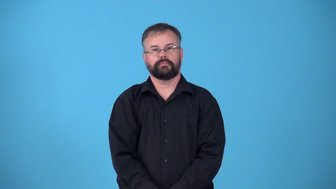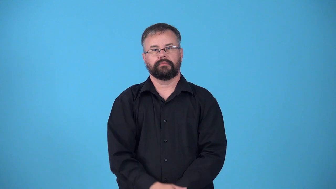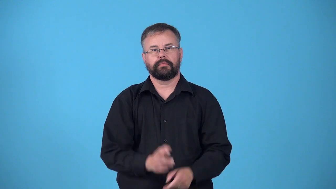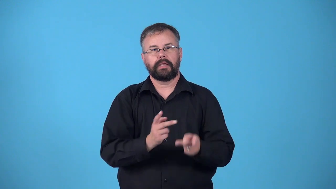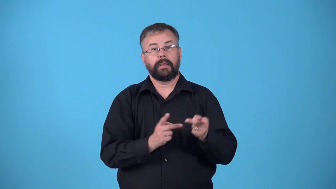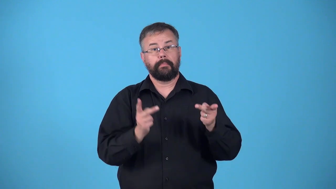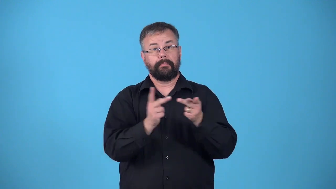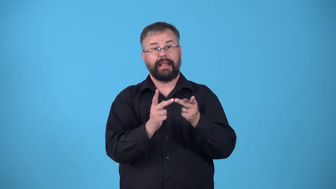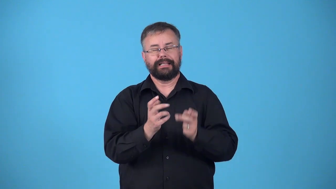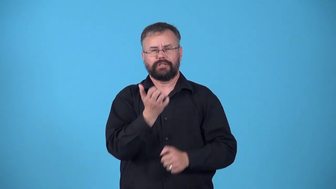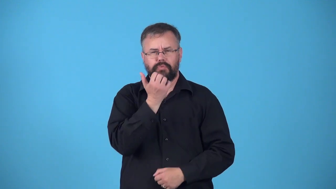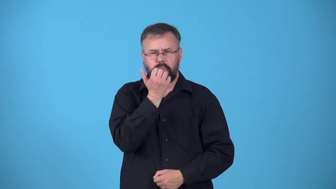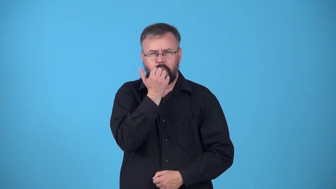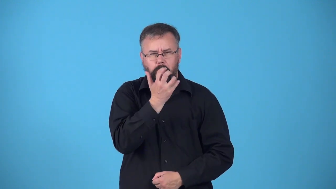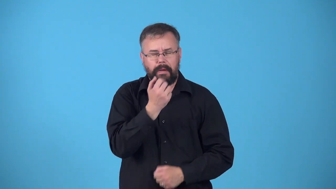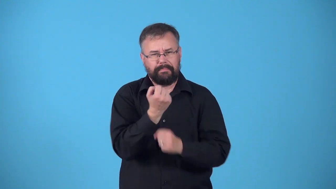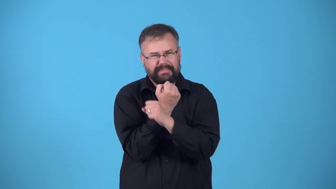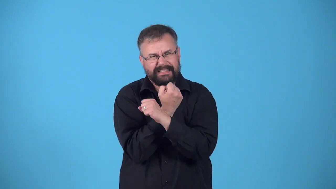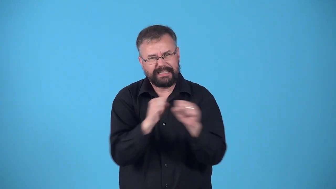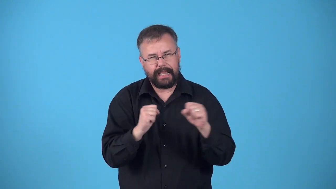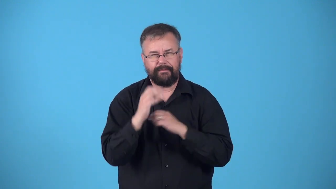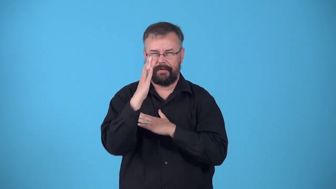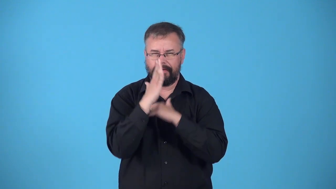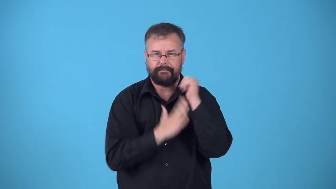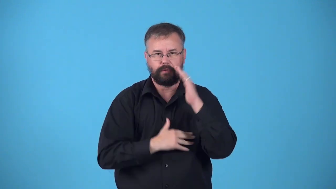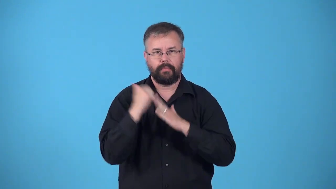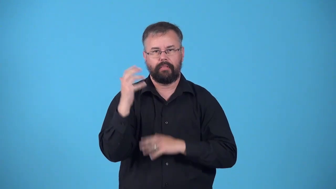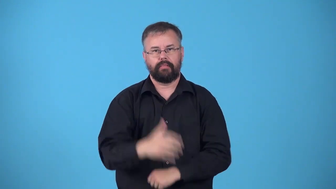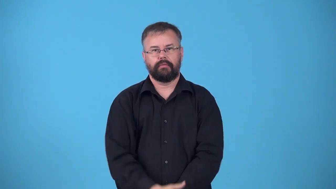nest